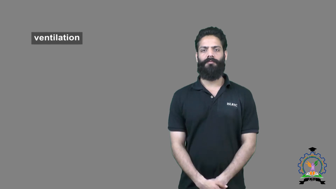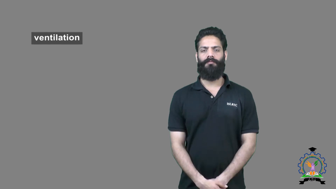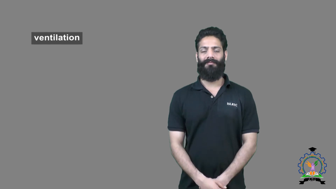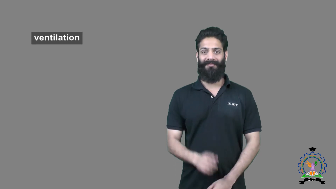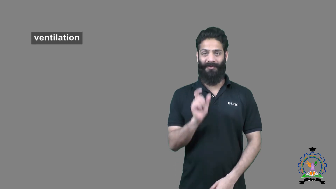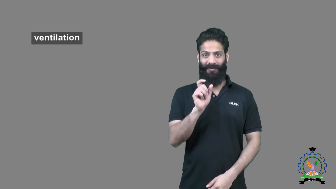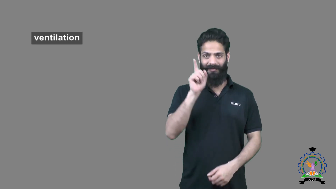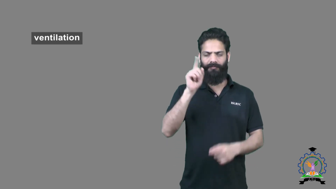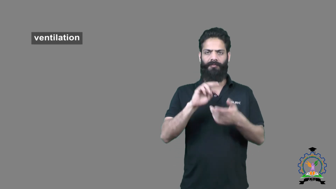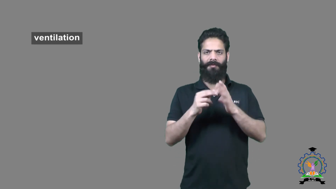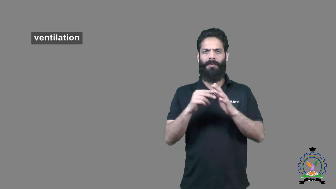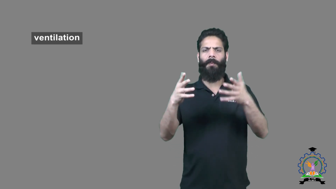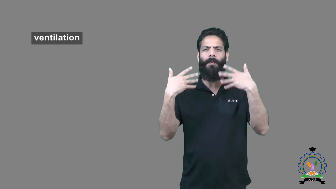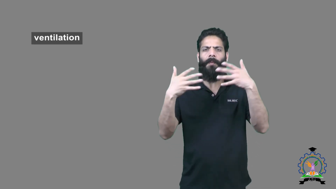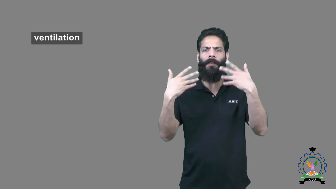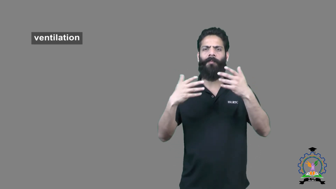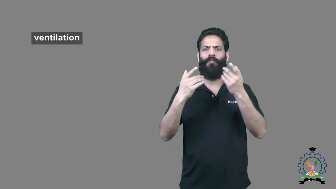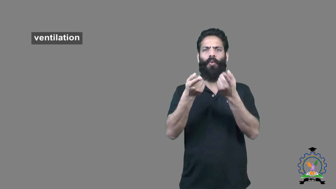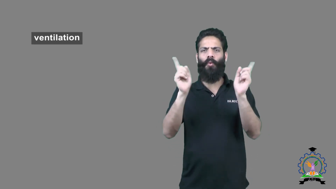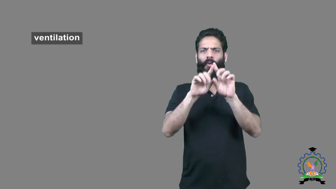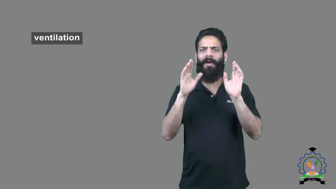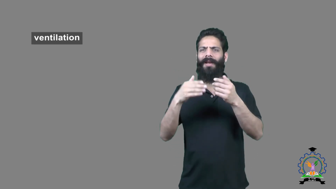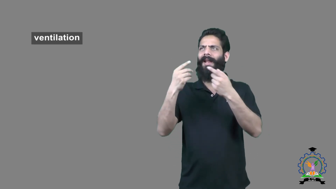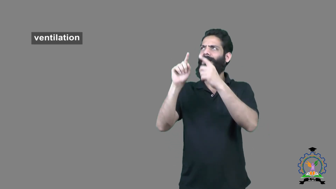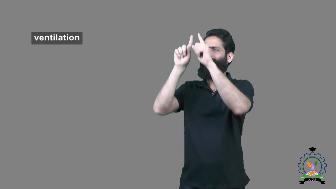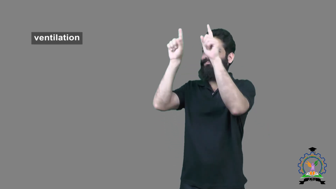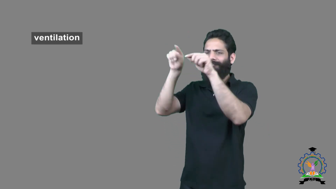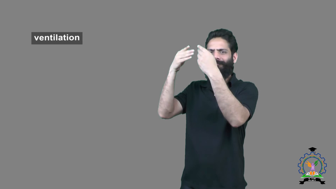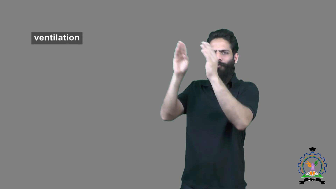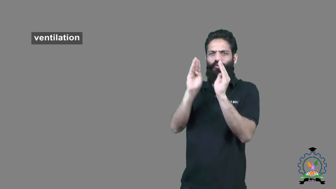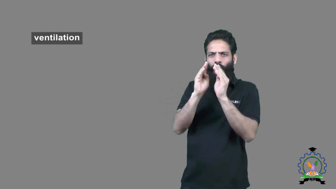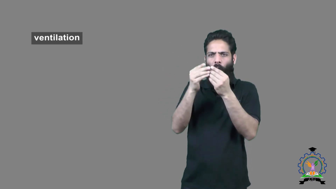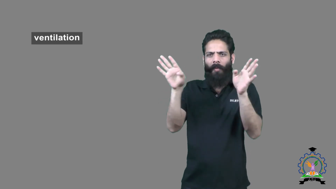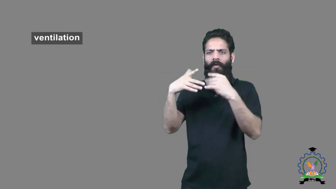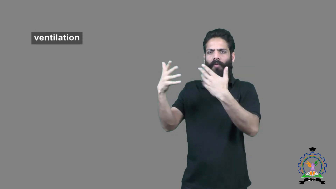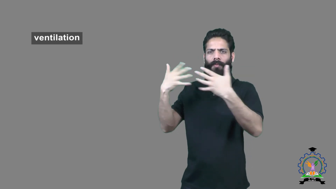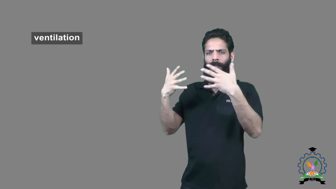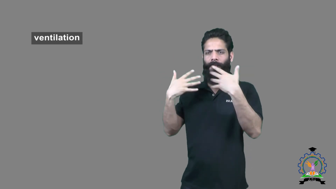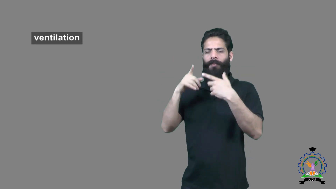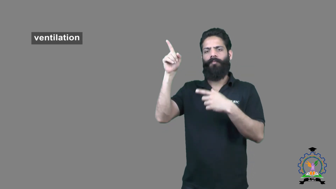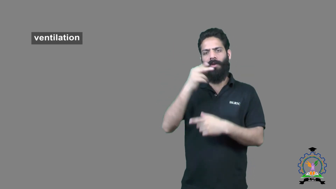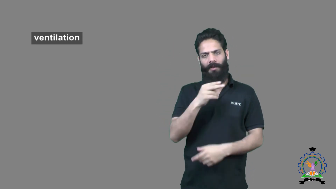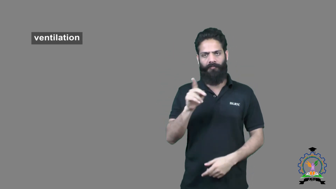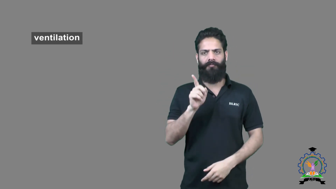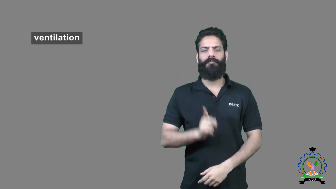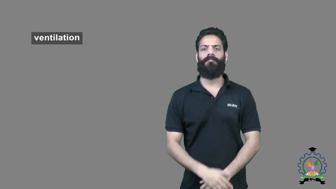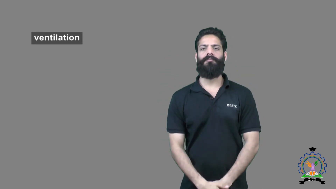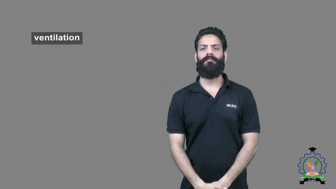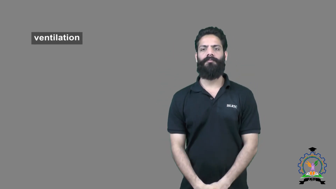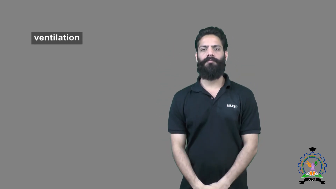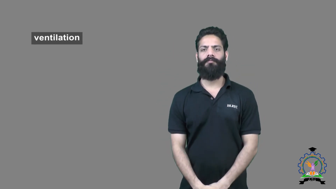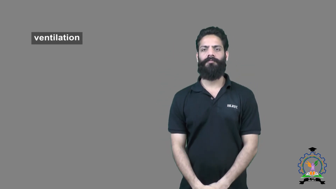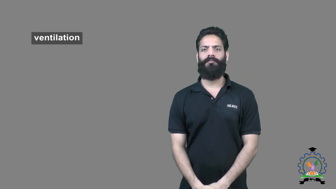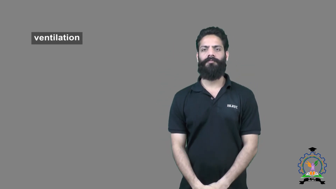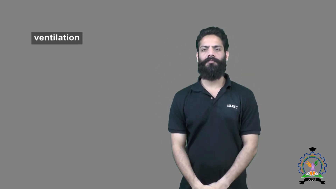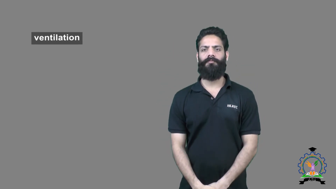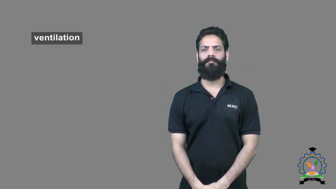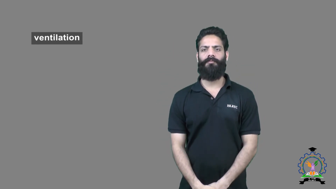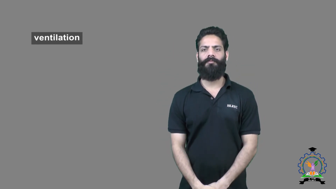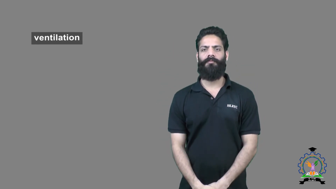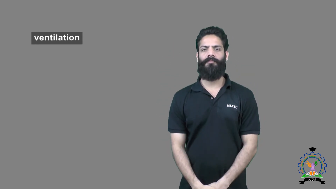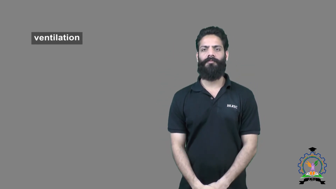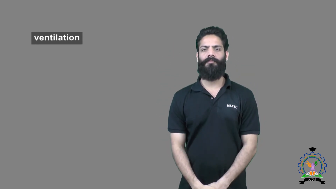ventilation